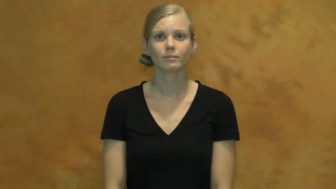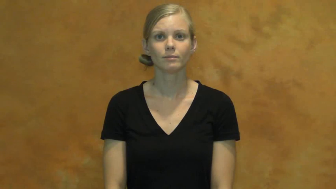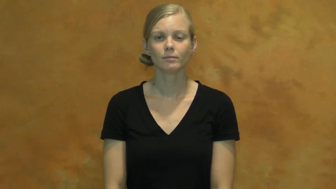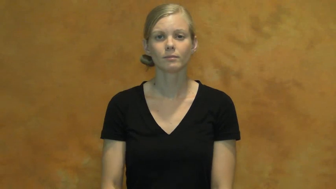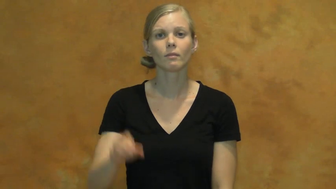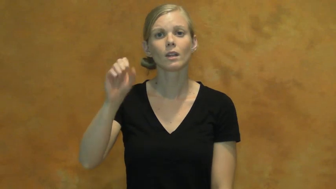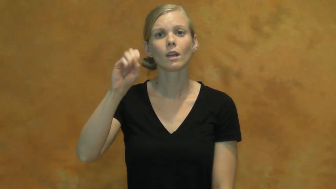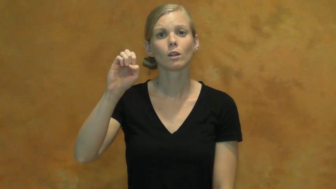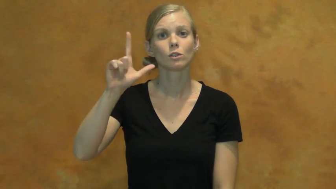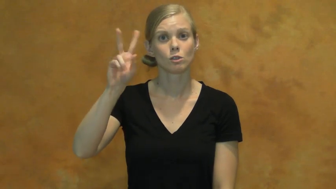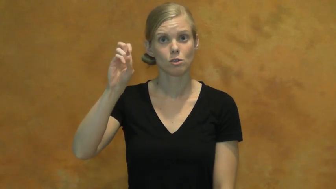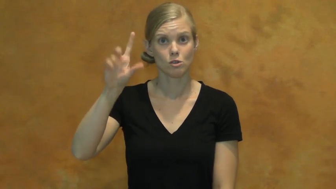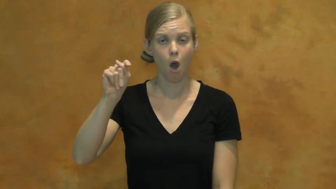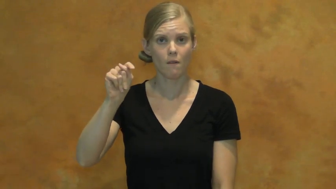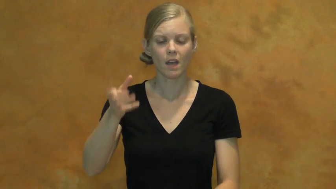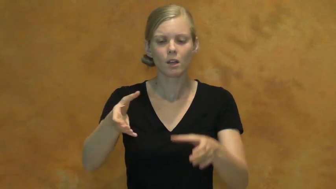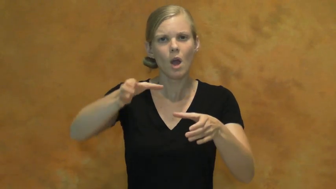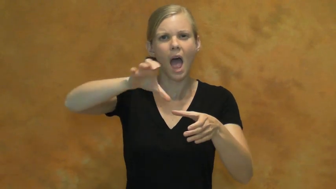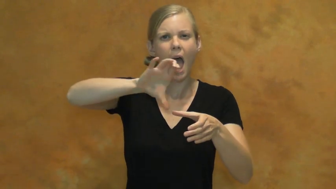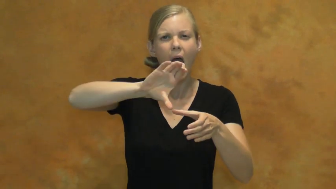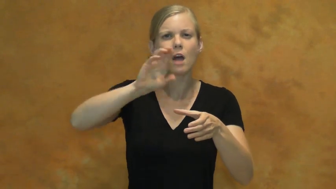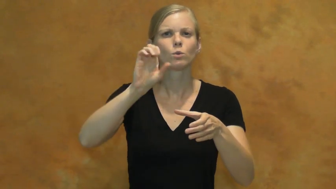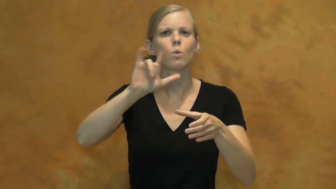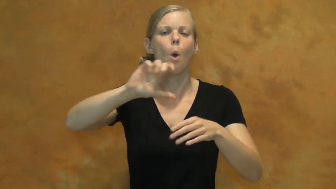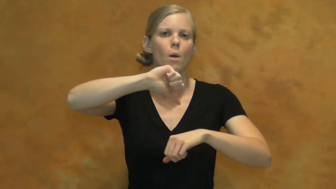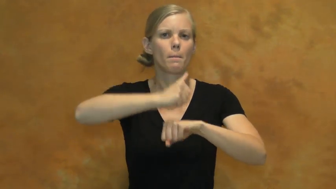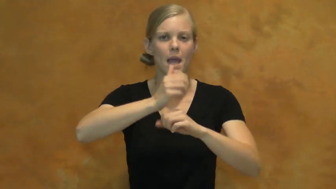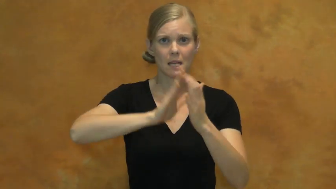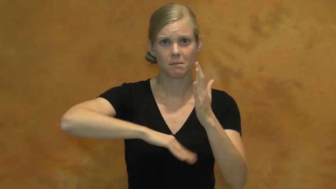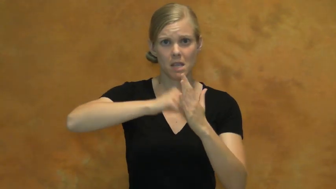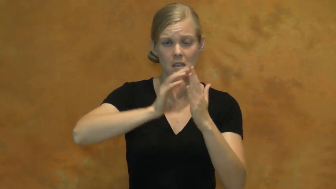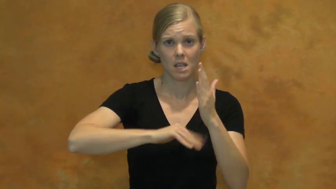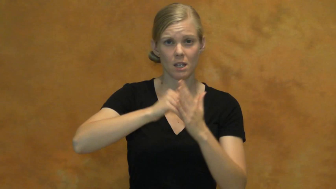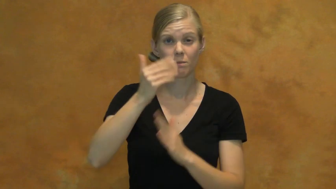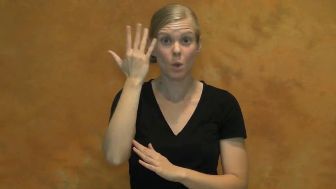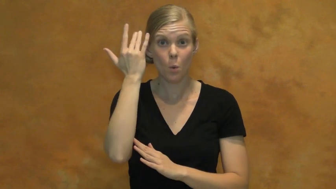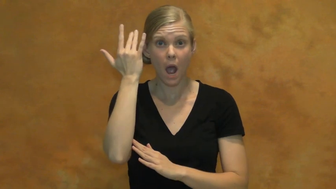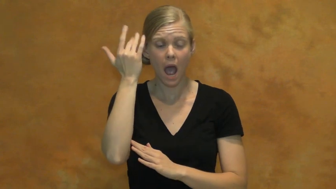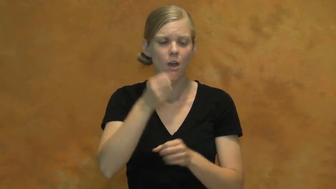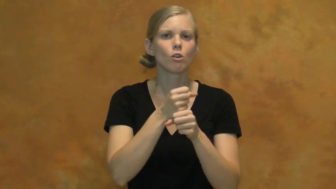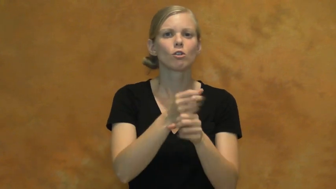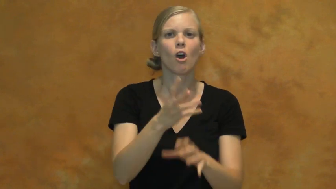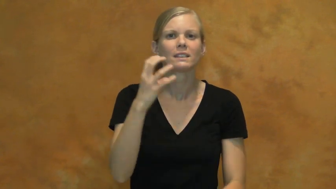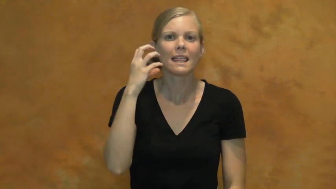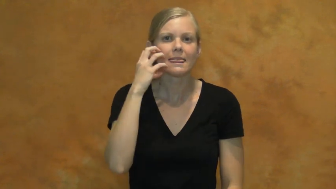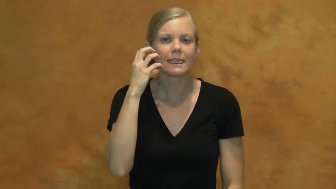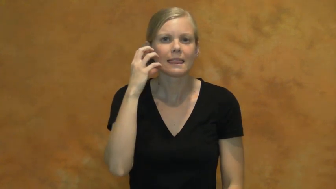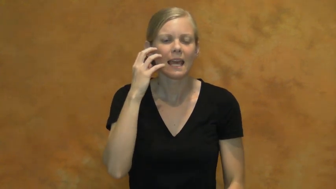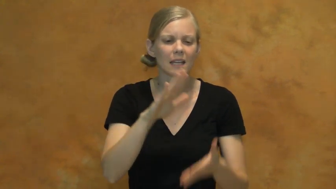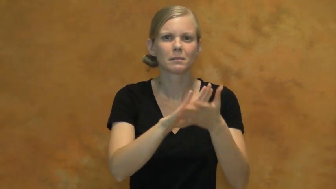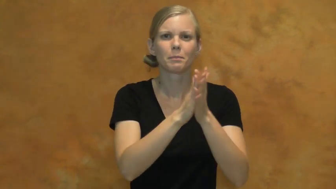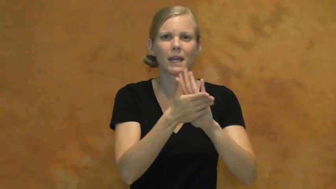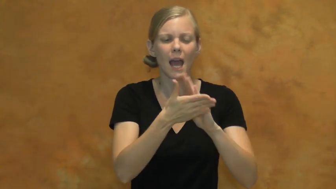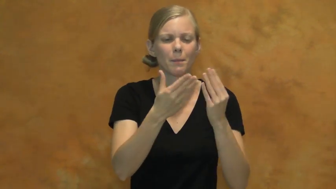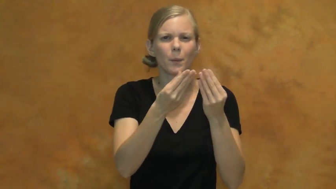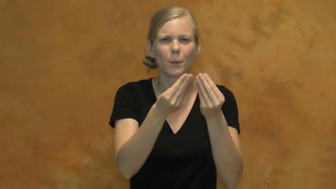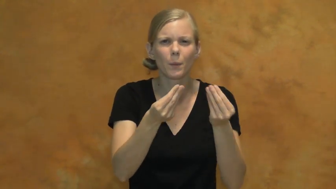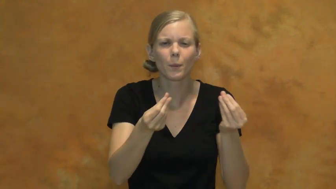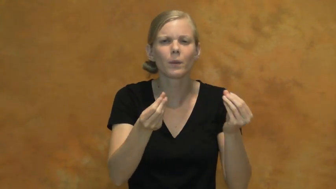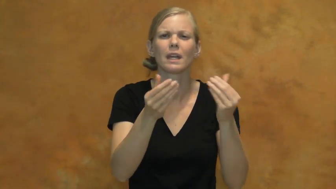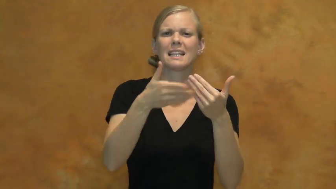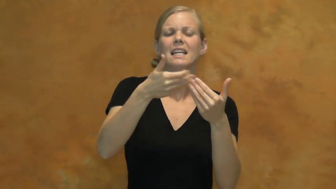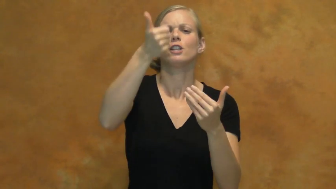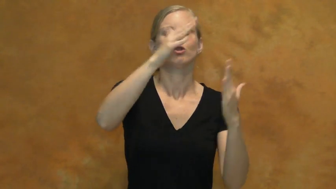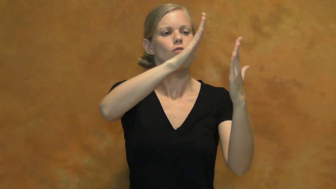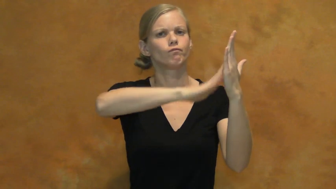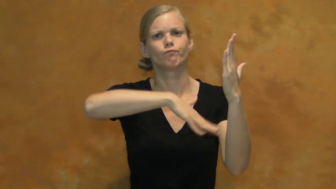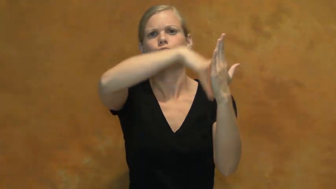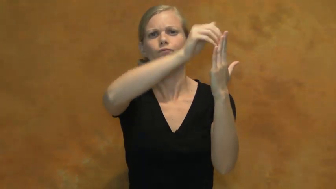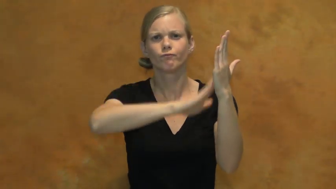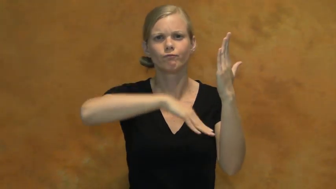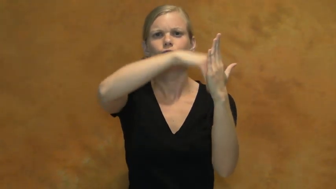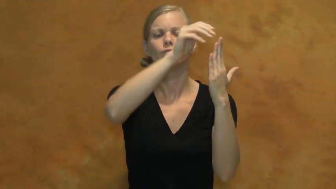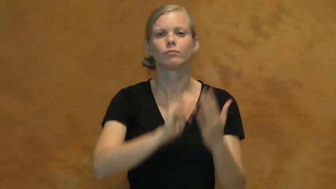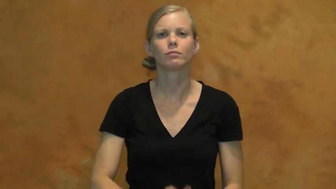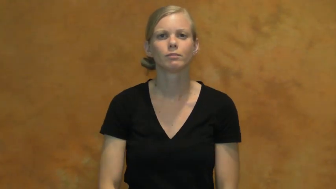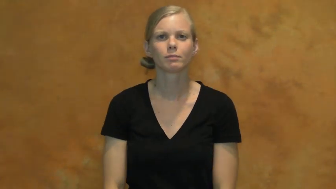paint thinner